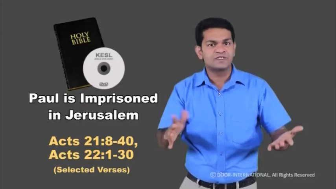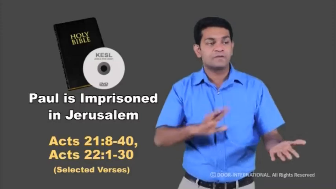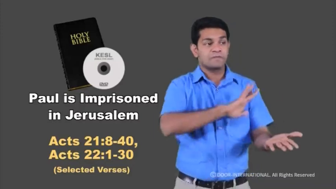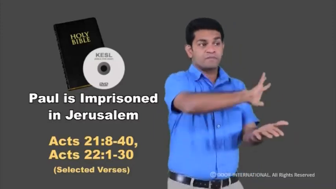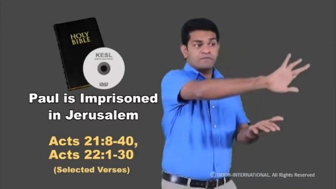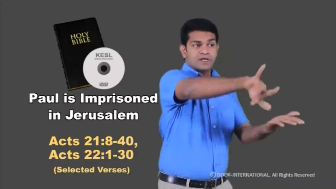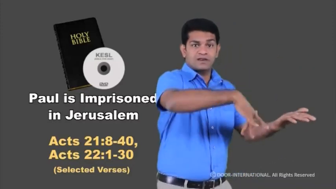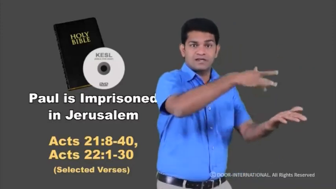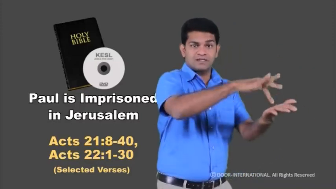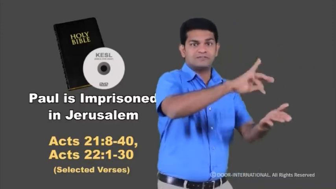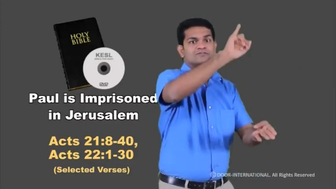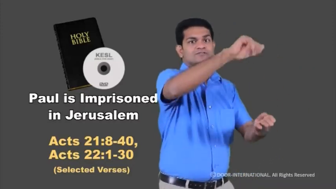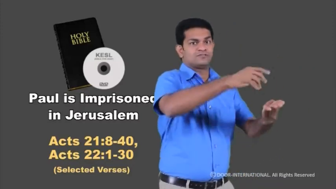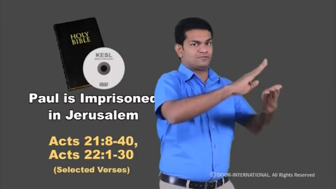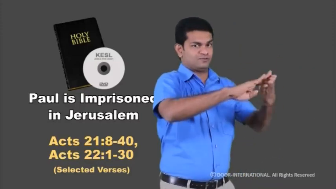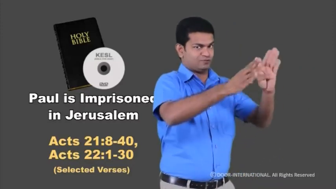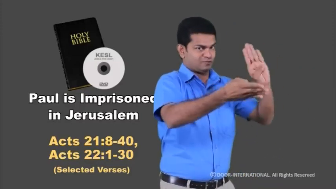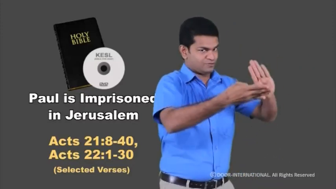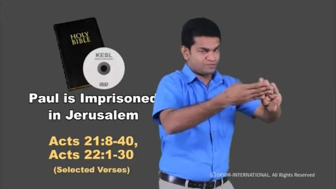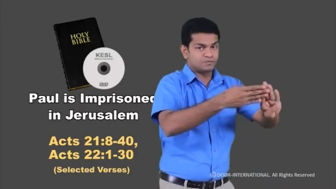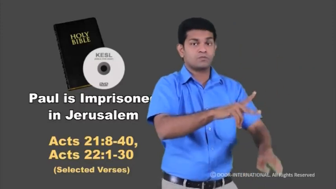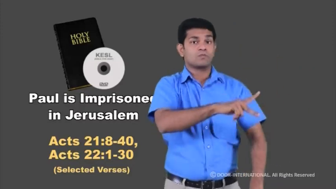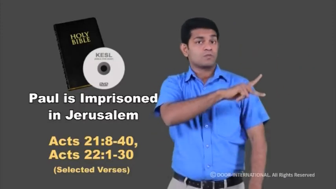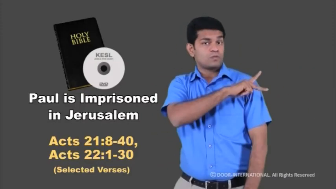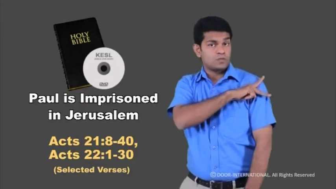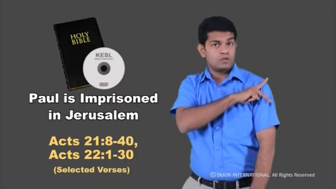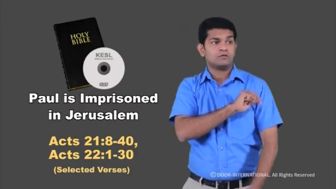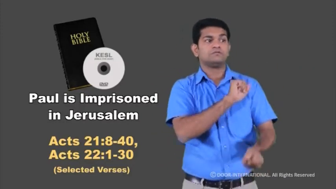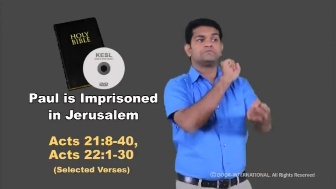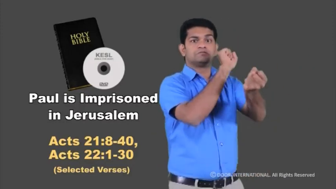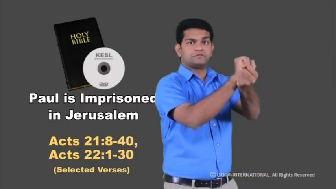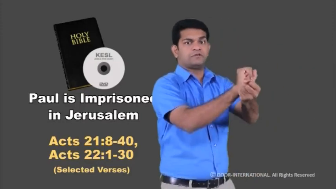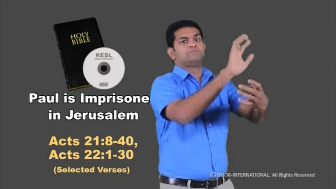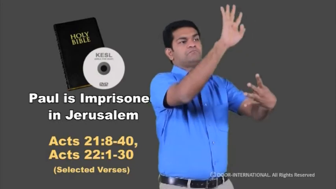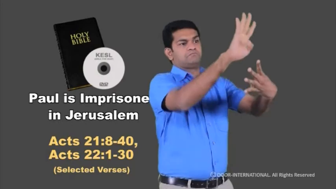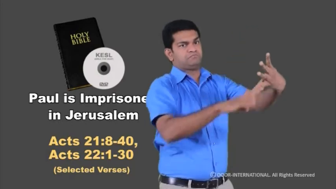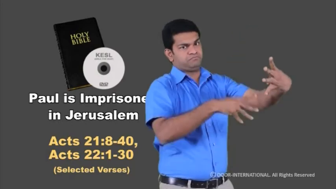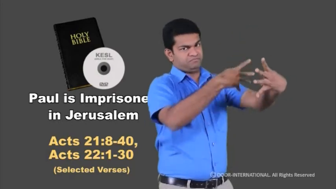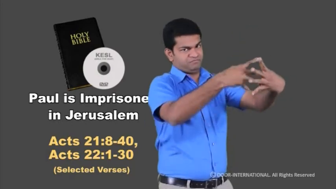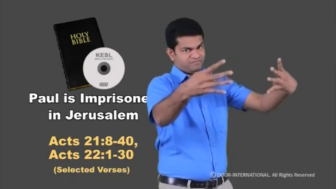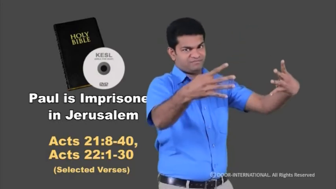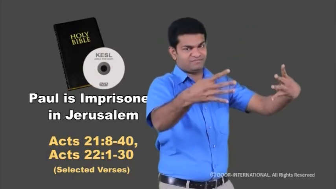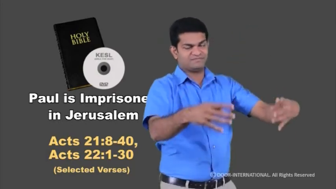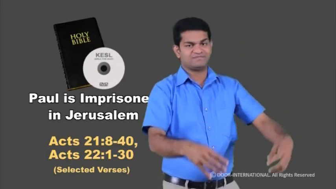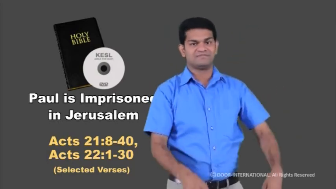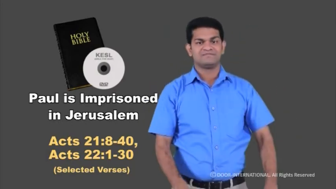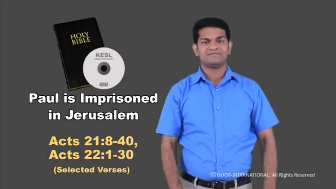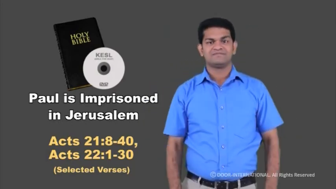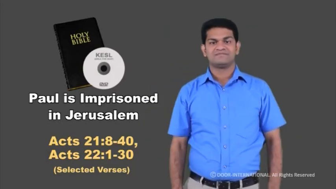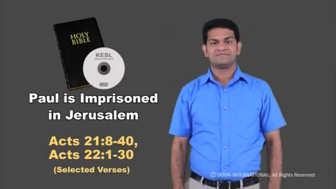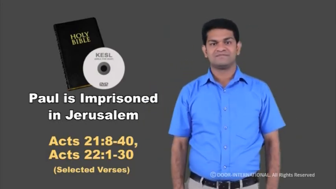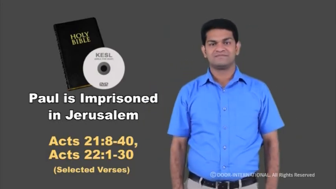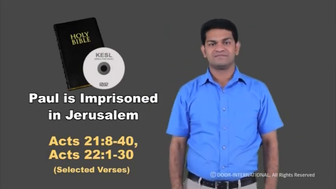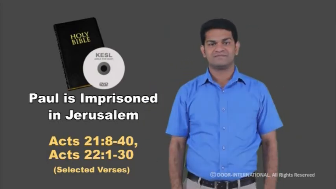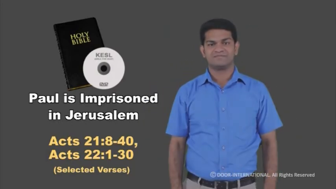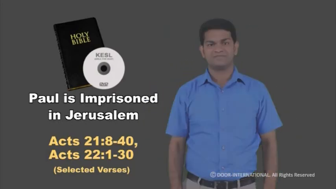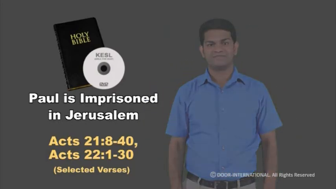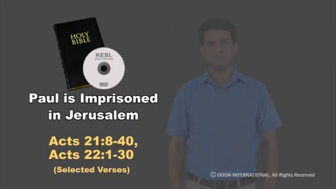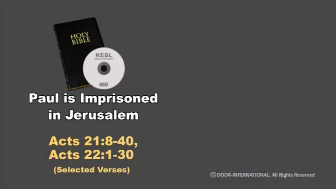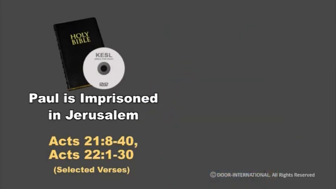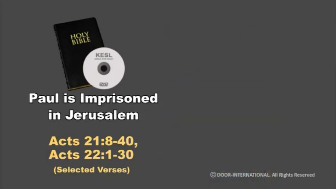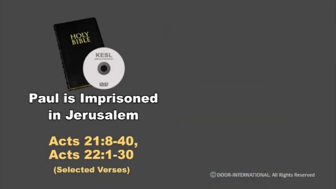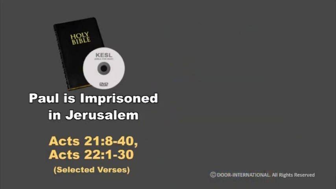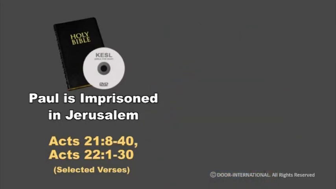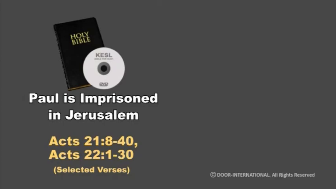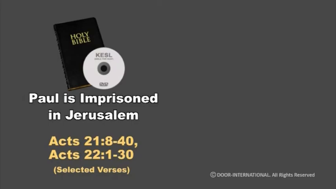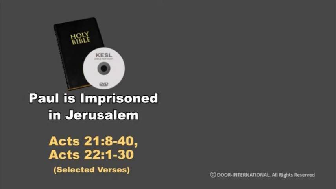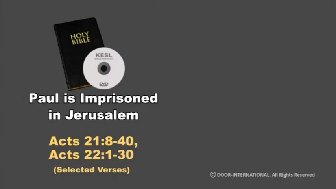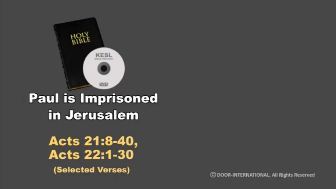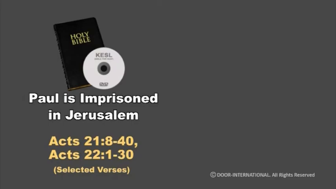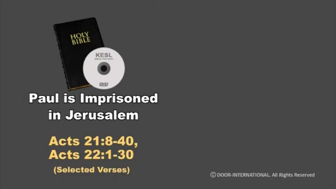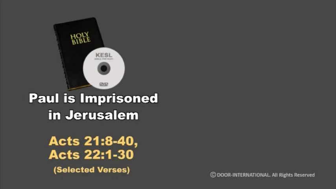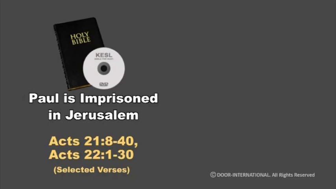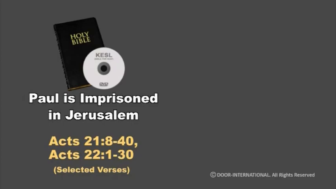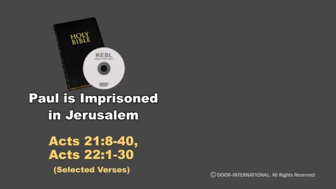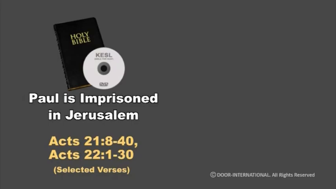Paul is Imprisoned in Jerusalem